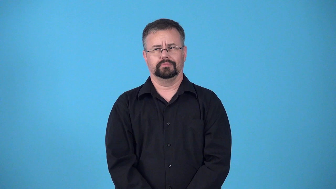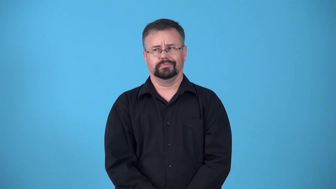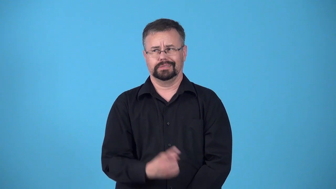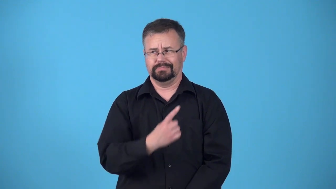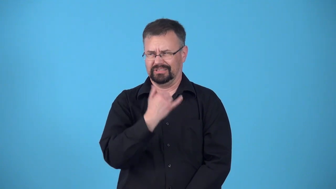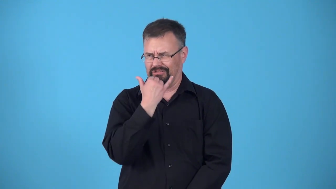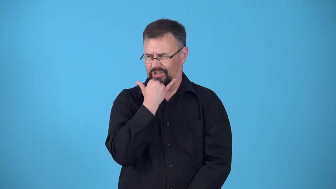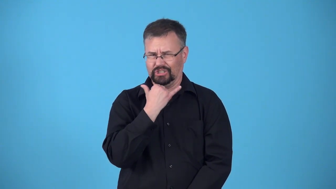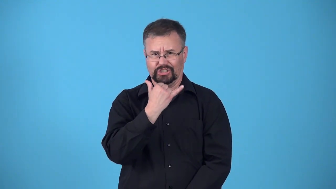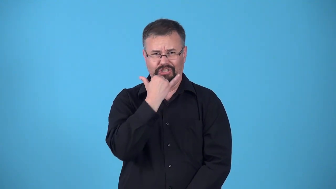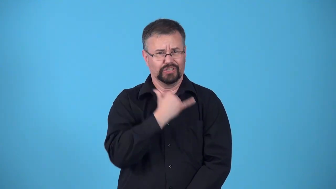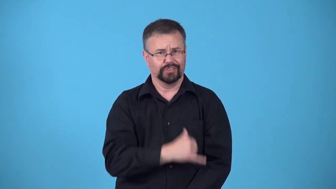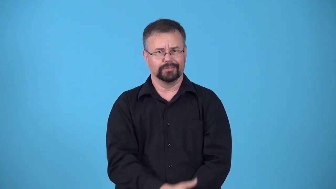what's wrong with this picture